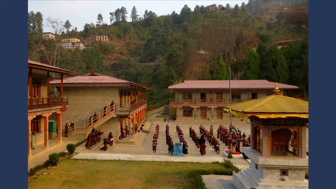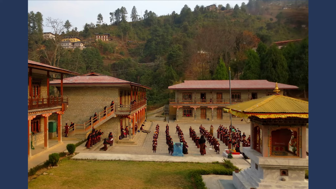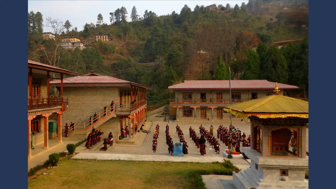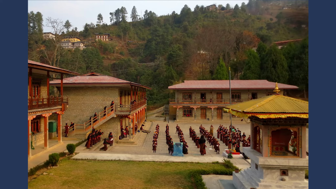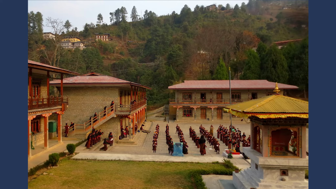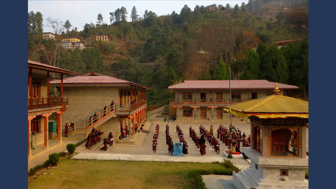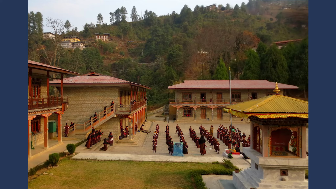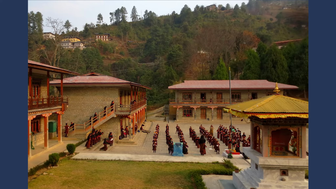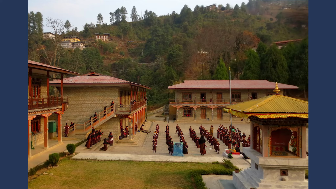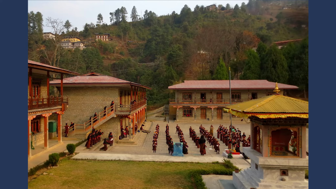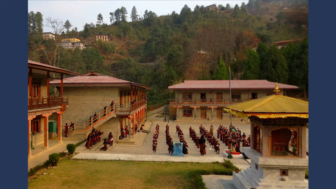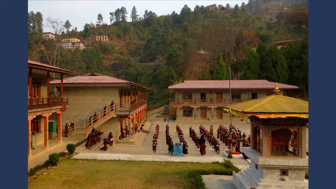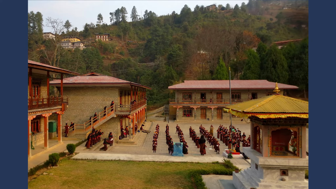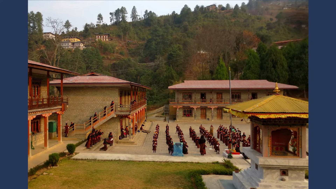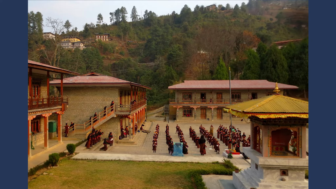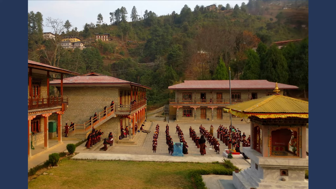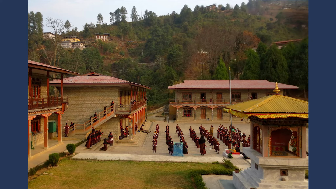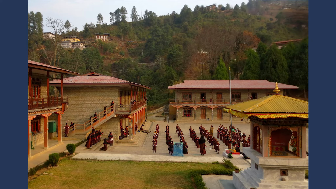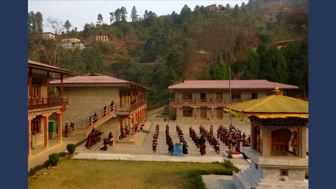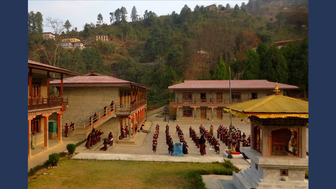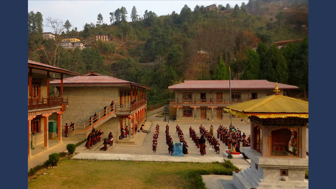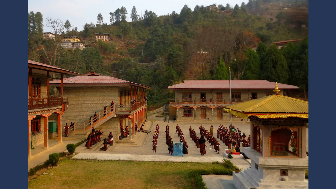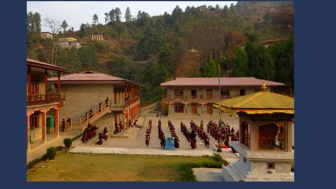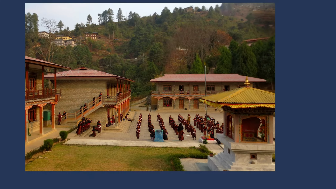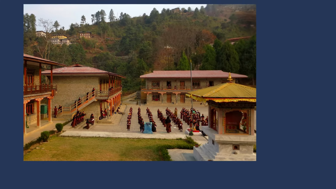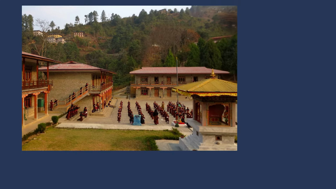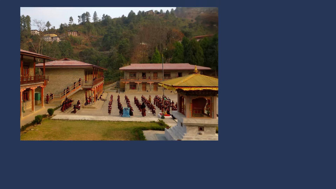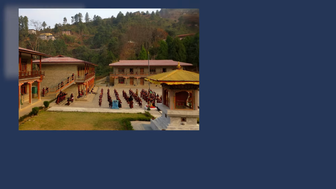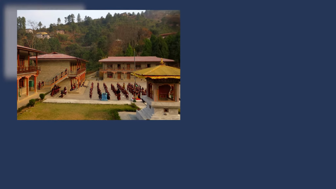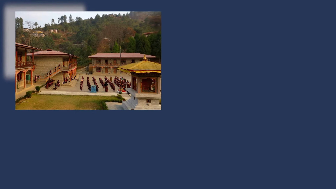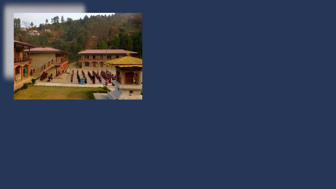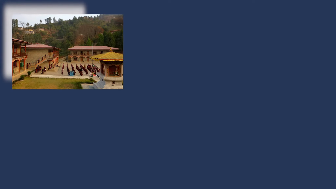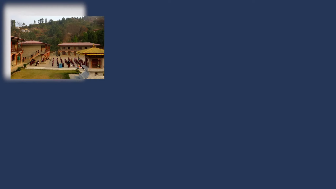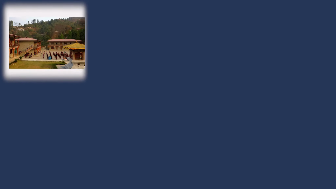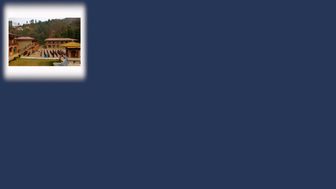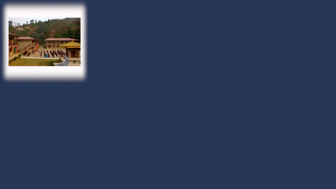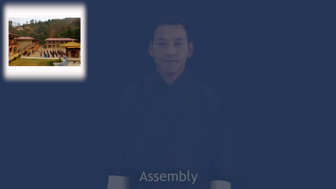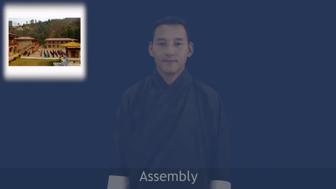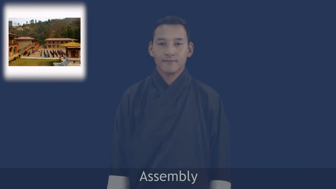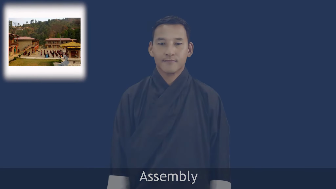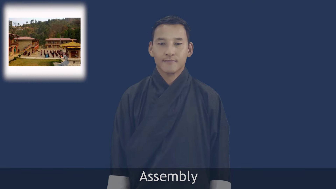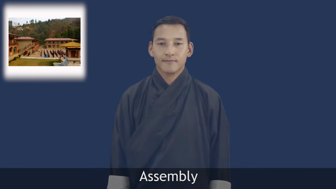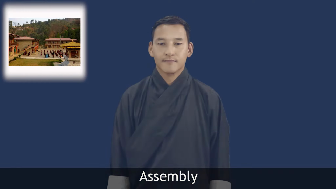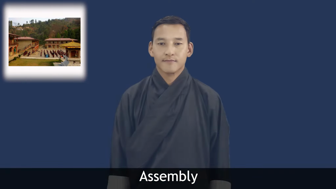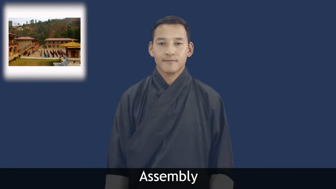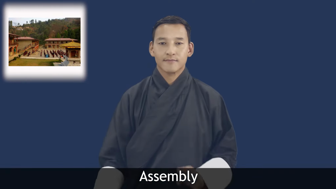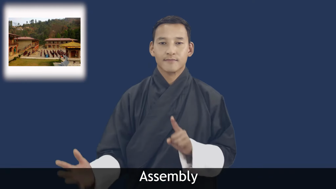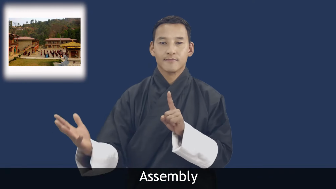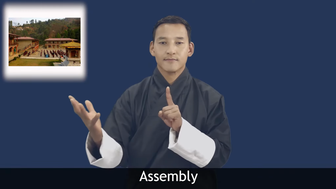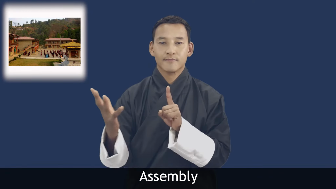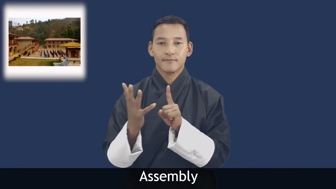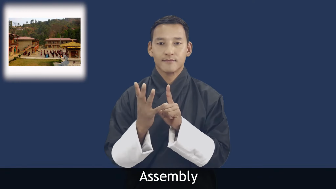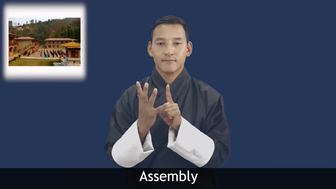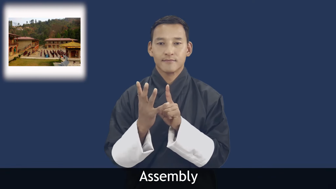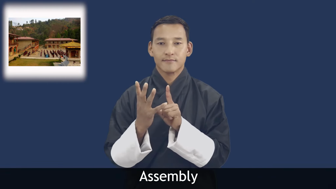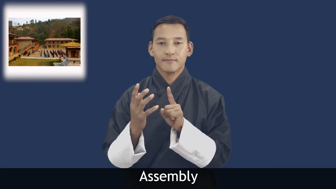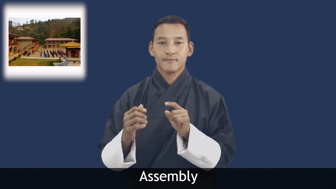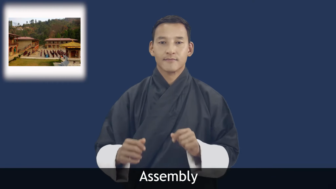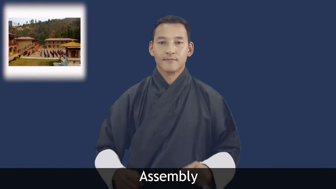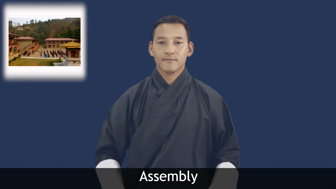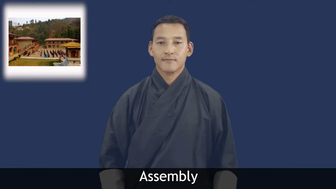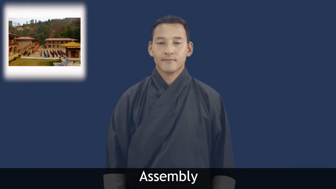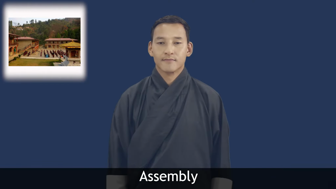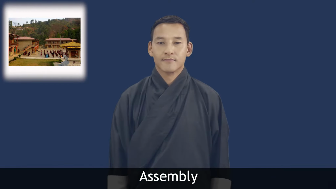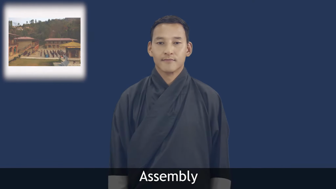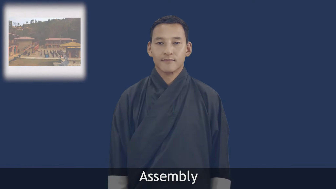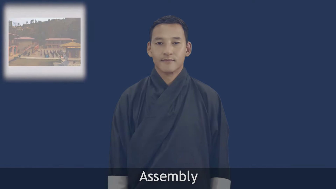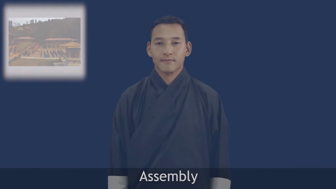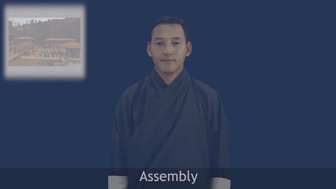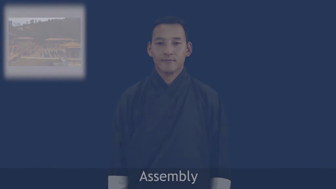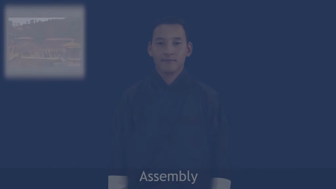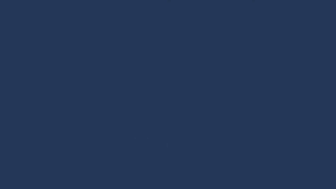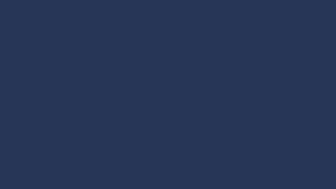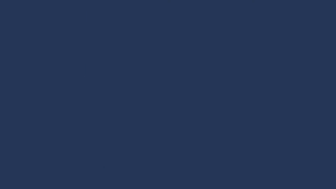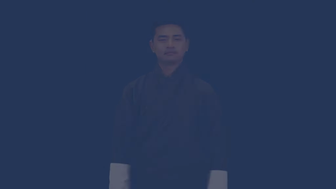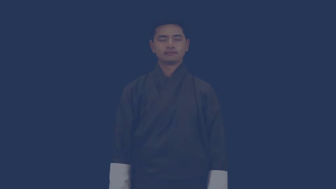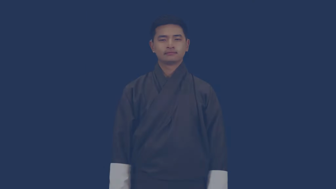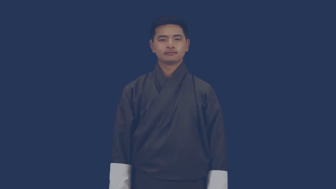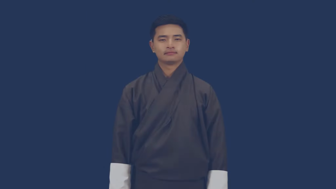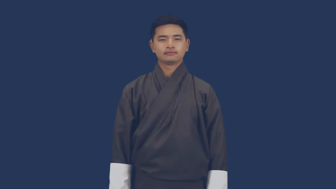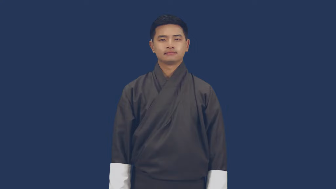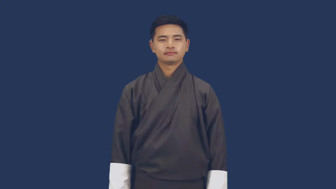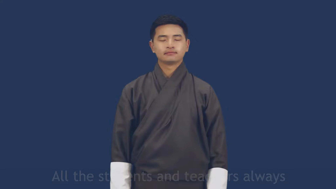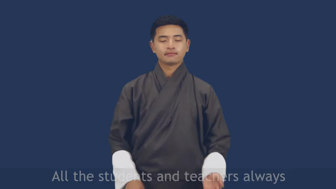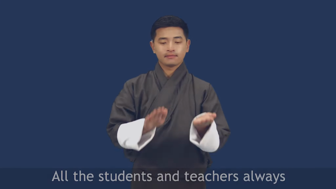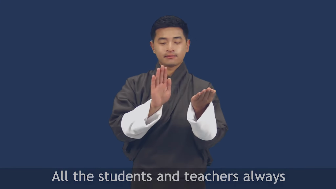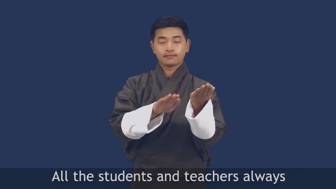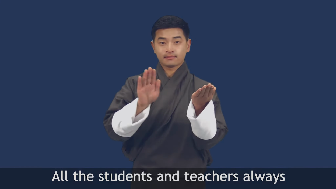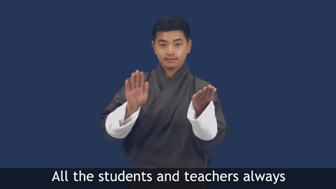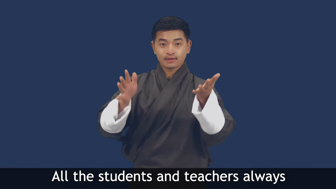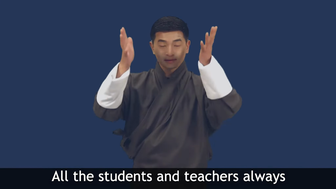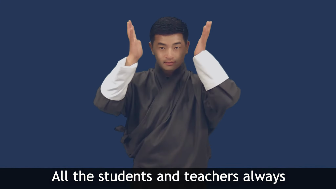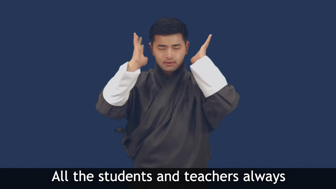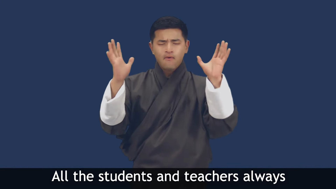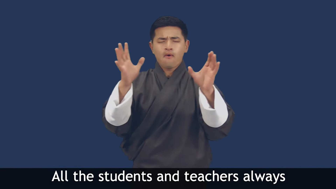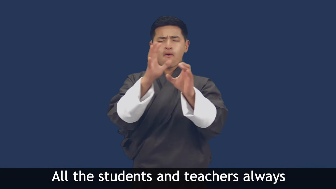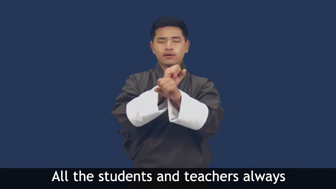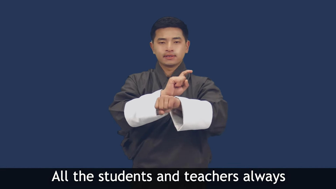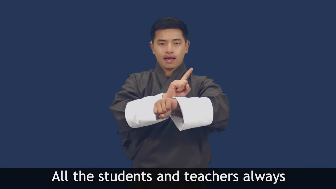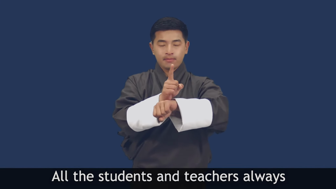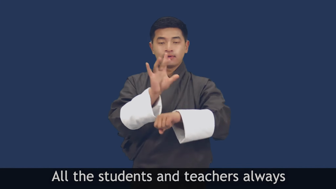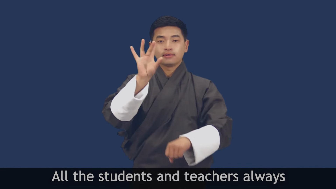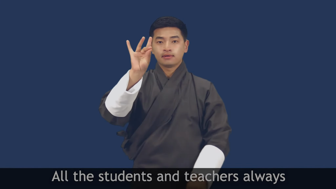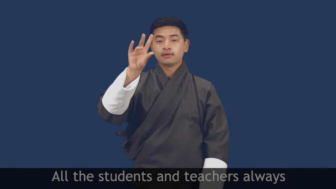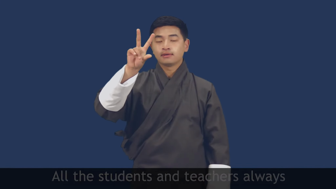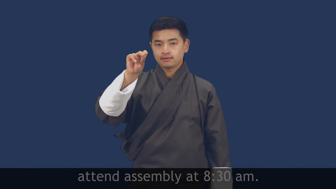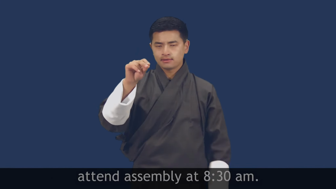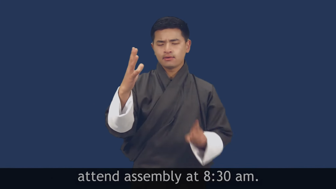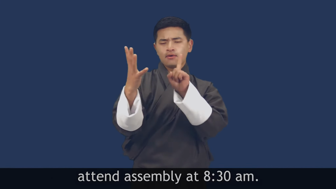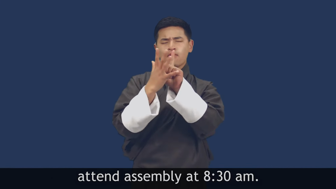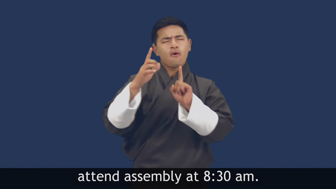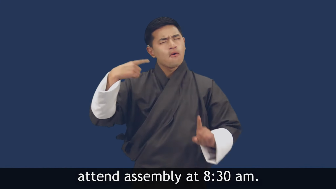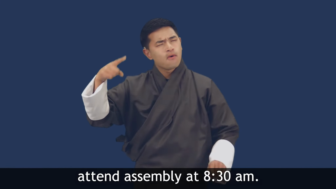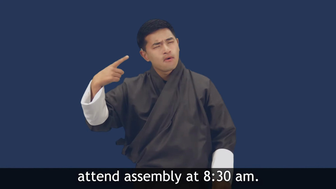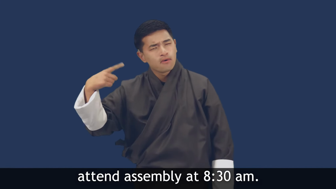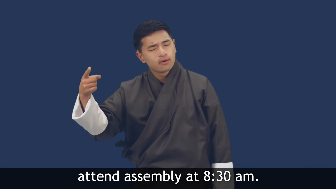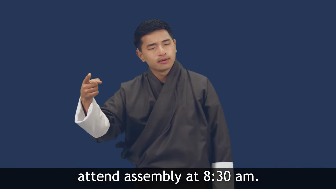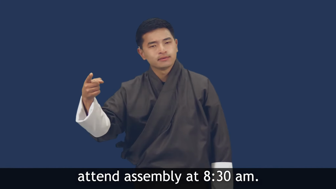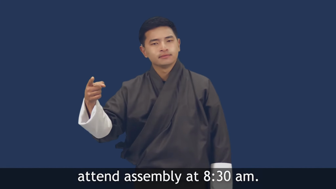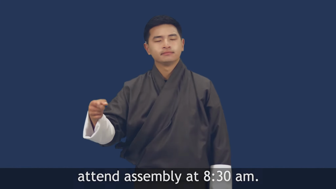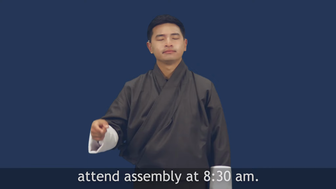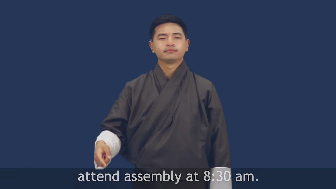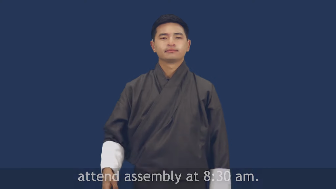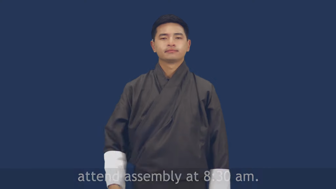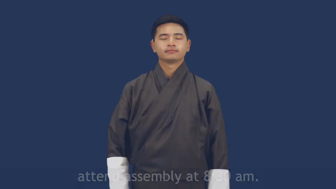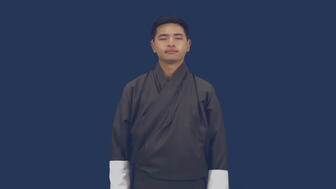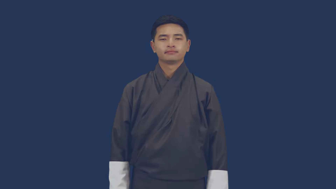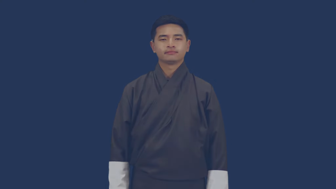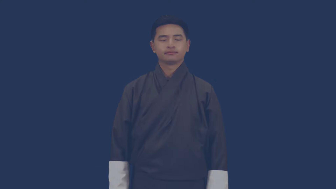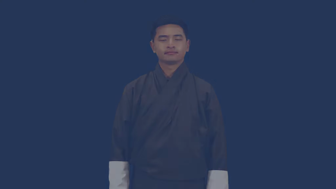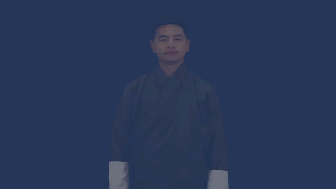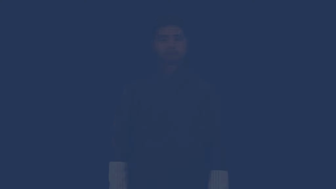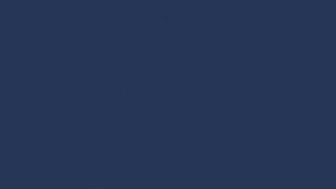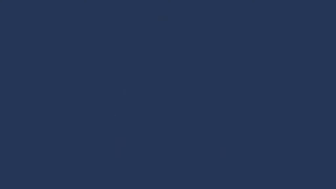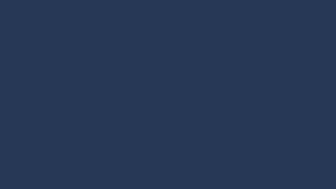Assembly